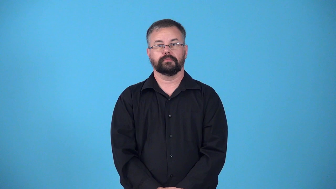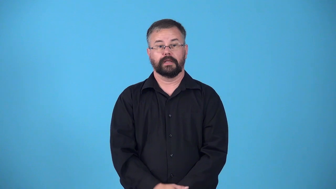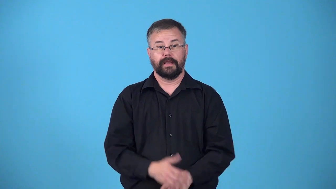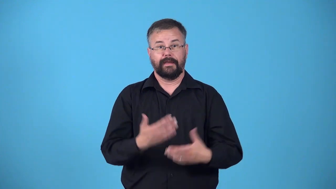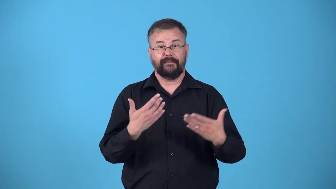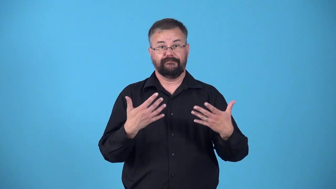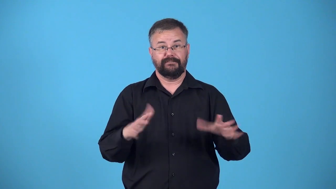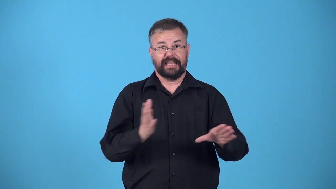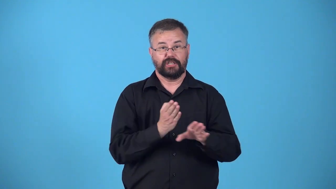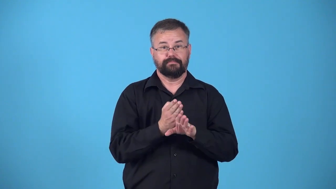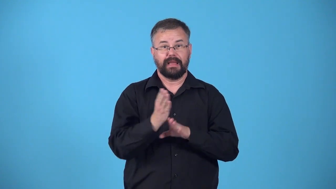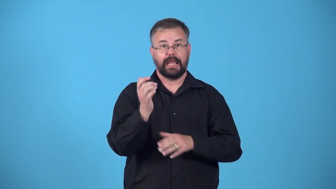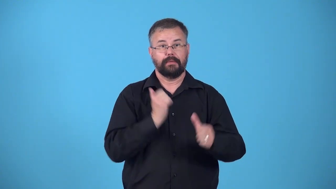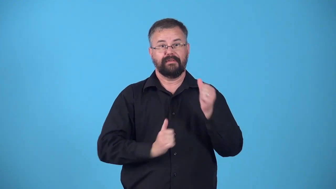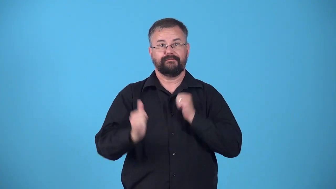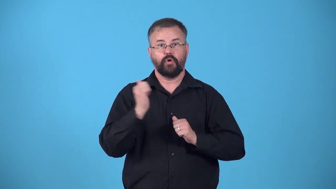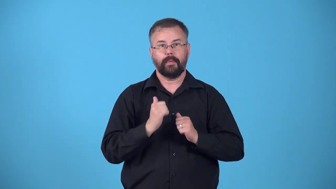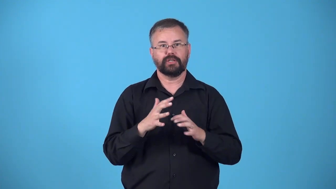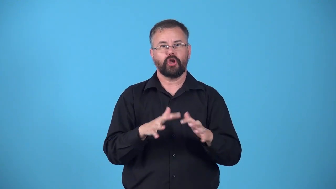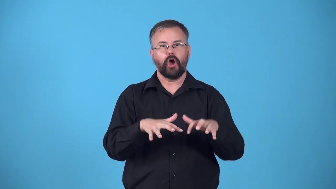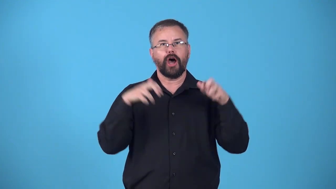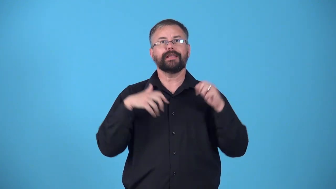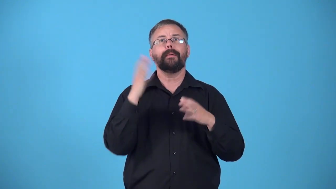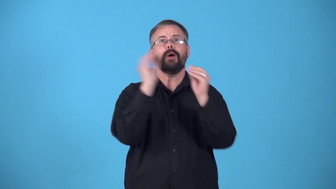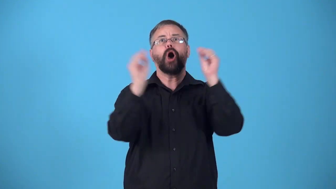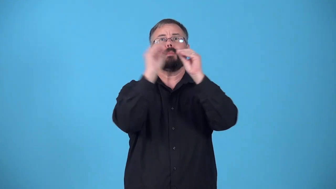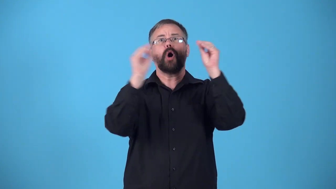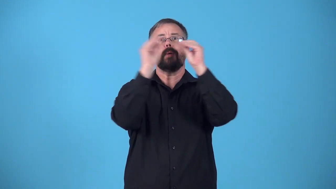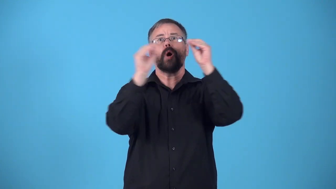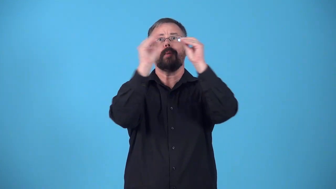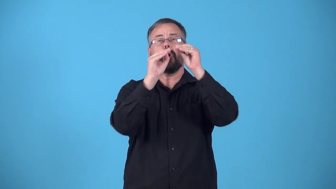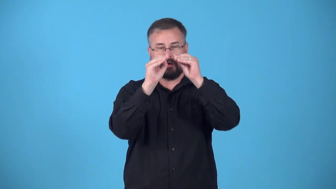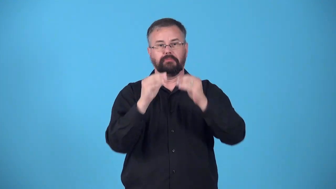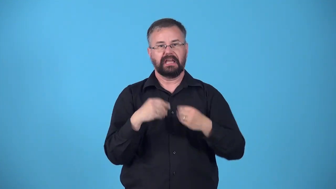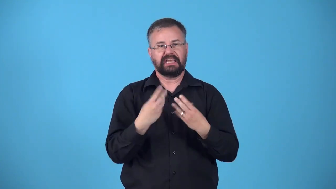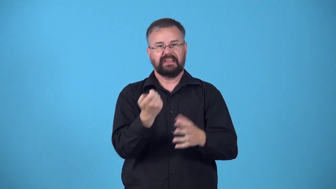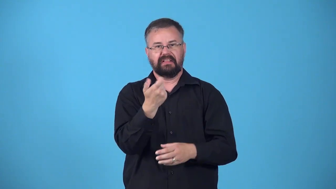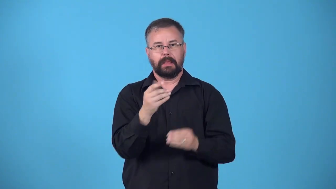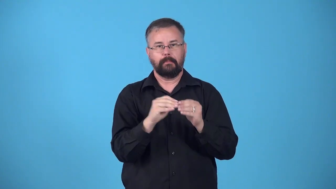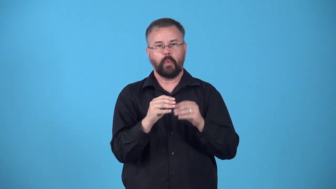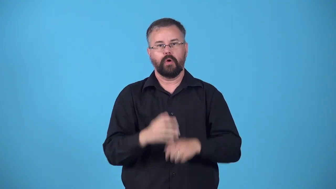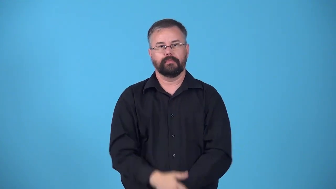encore